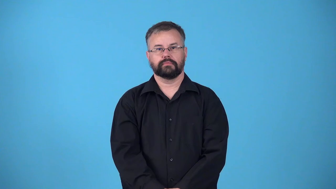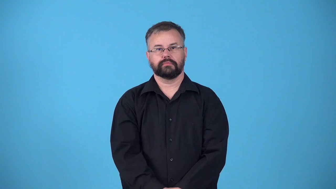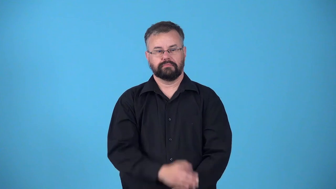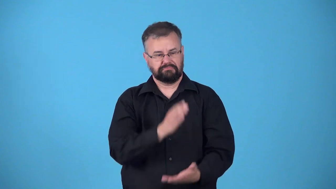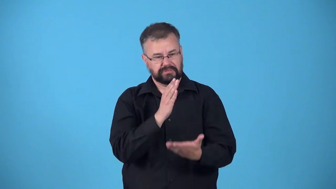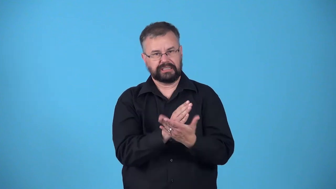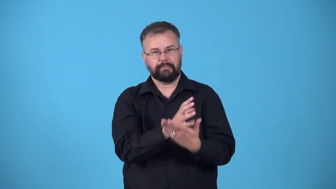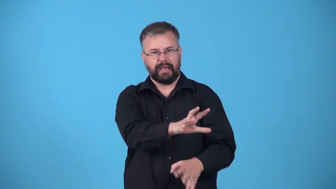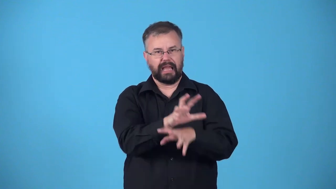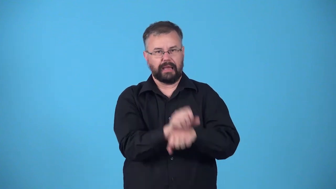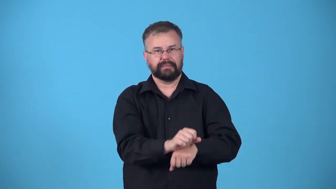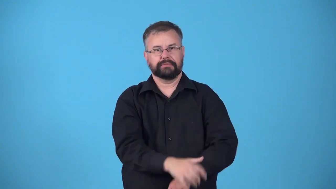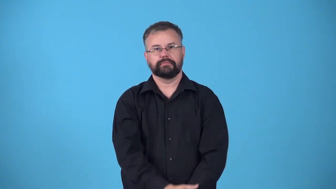get out of the habit